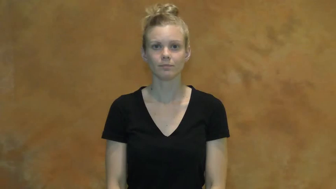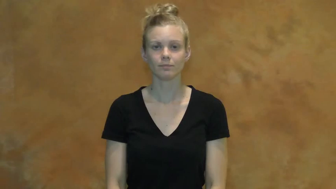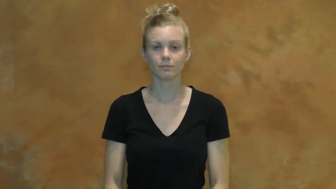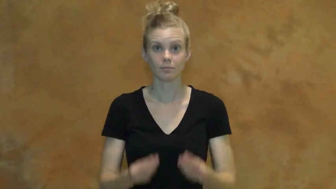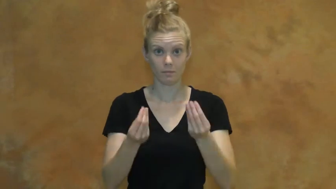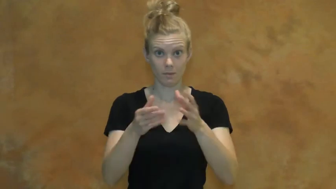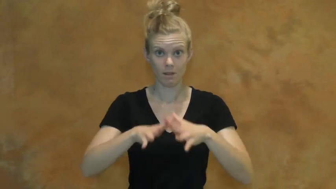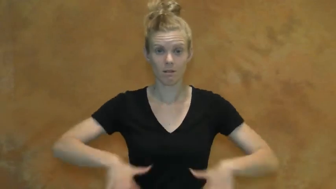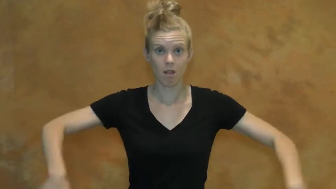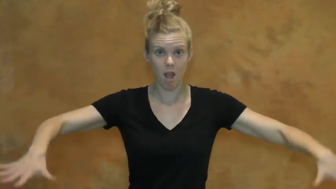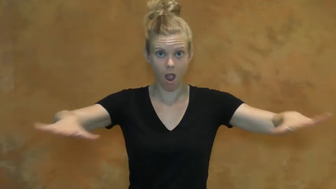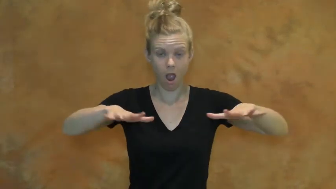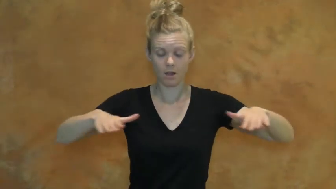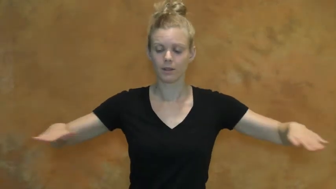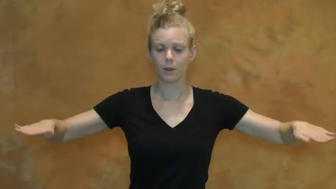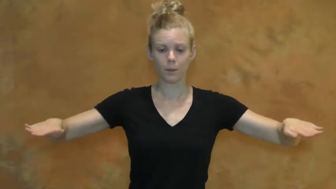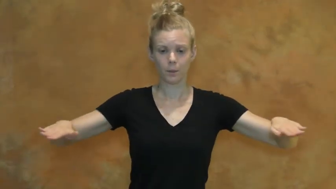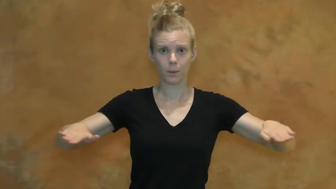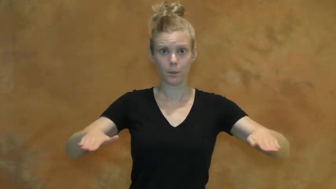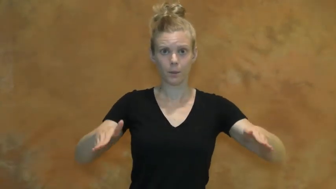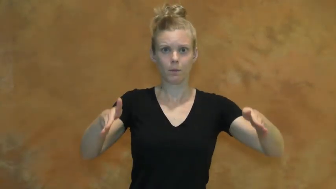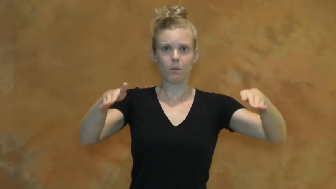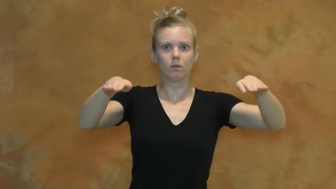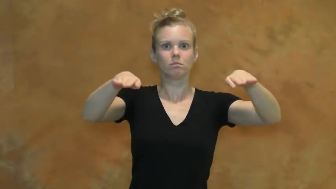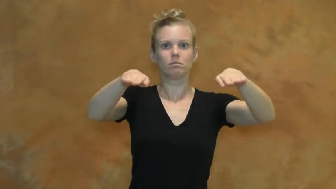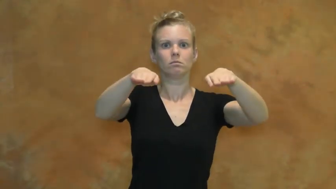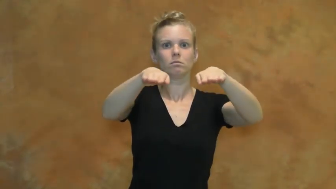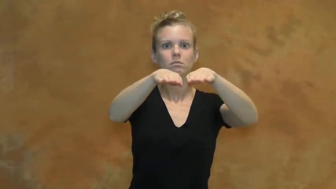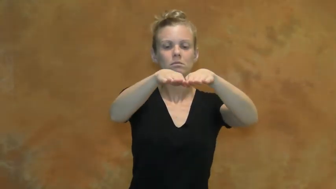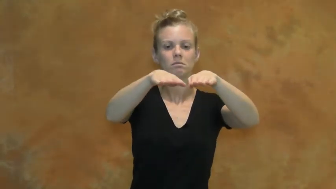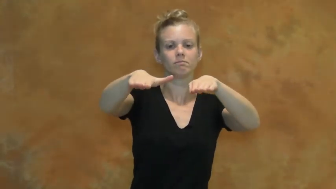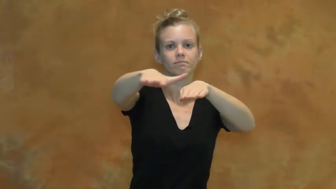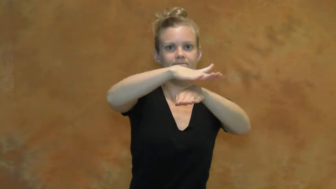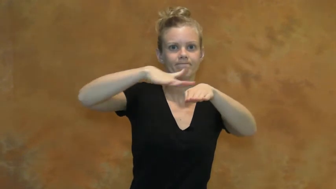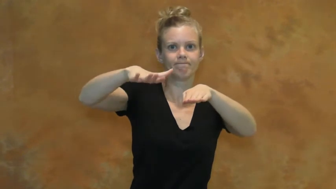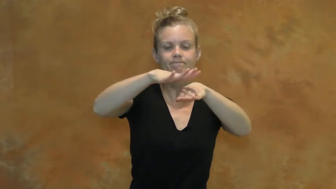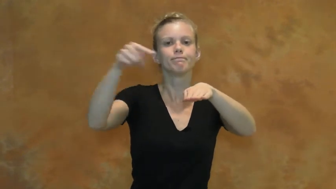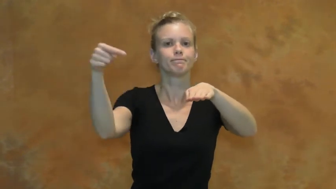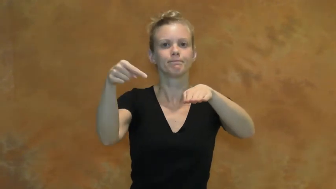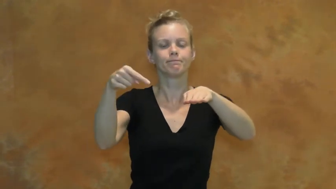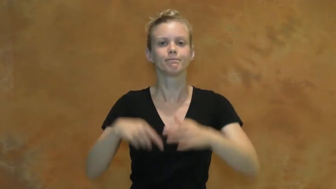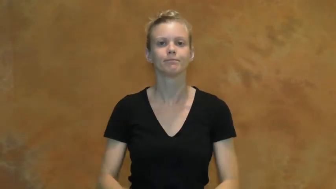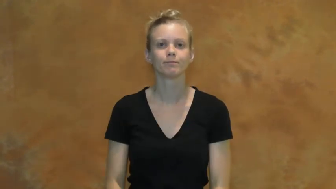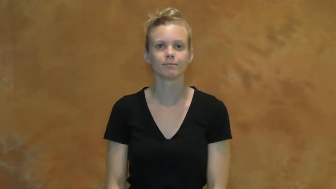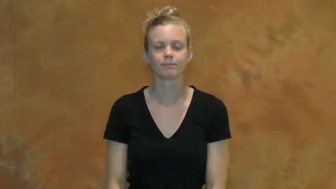plateau